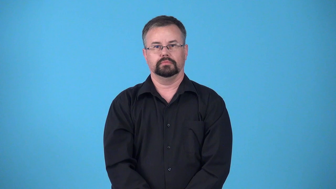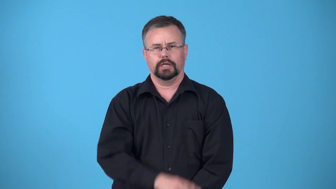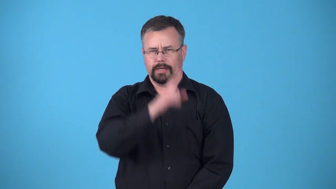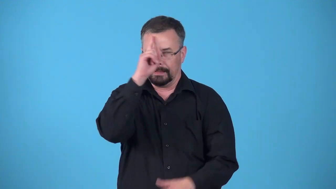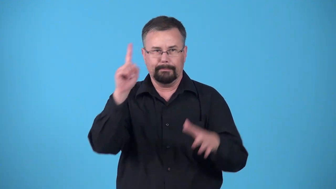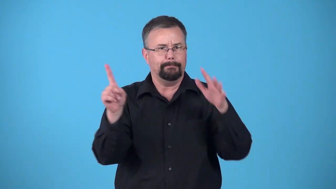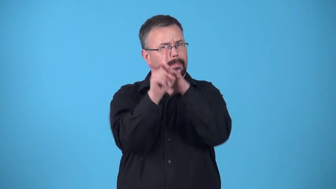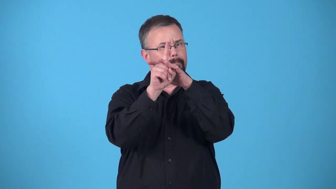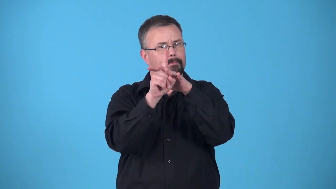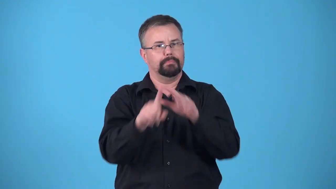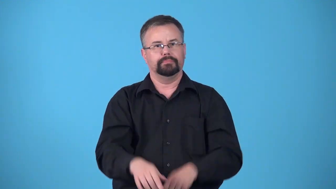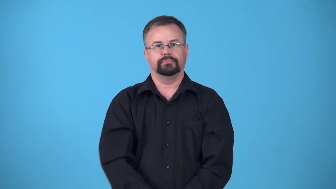spring to mind